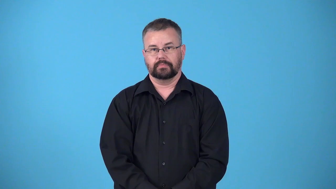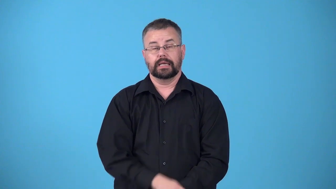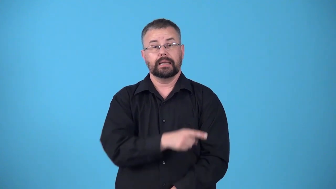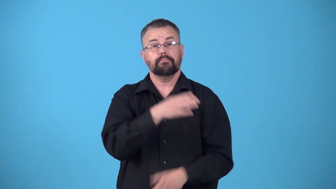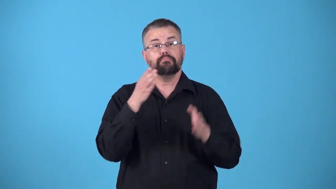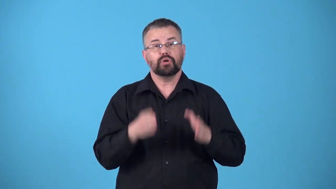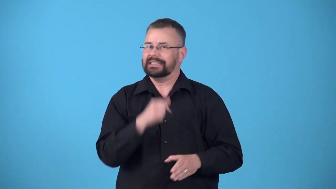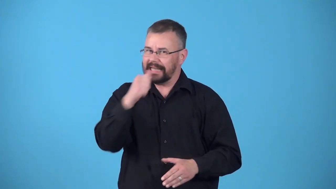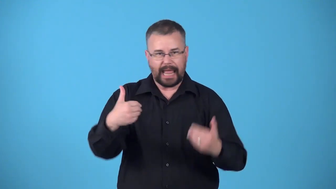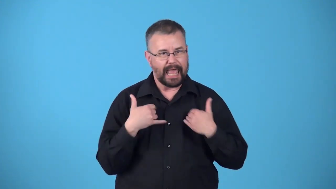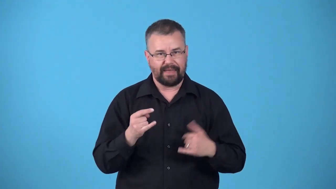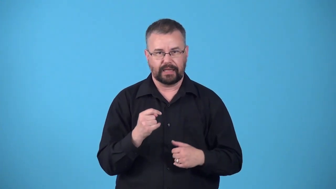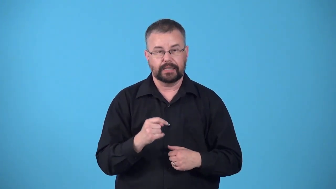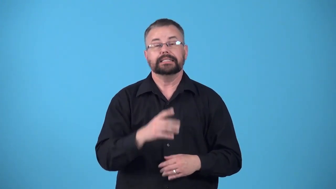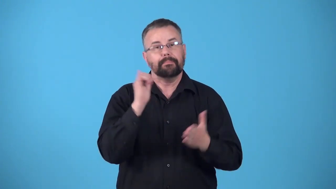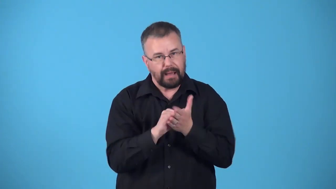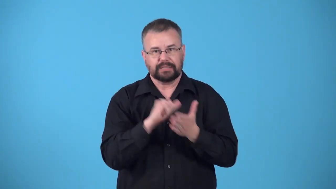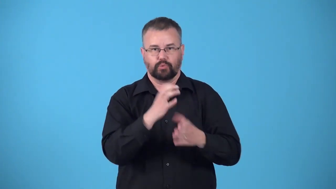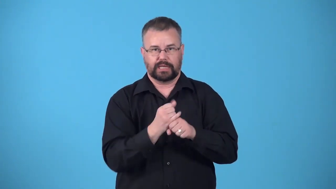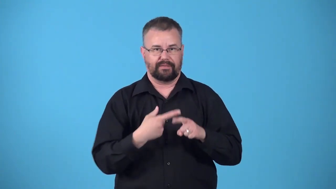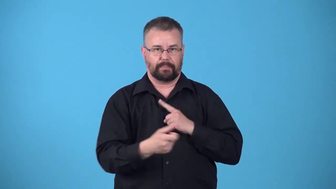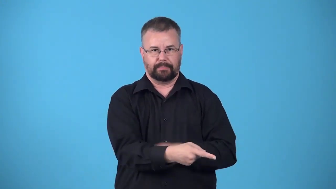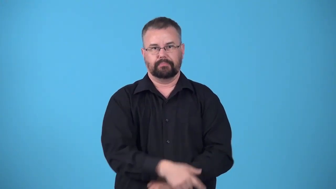blood from a turnip,blood out of a stone